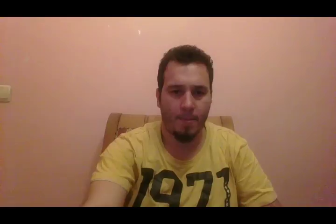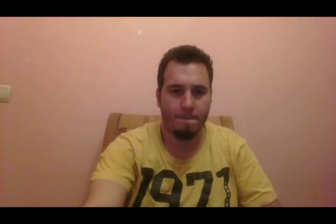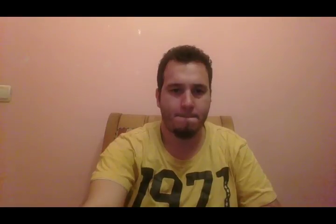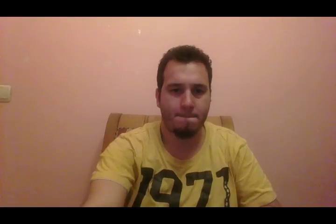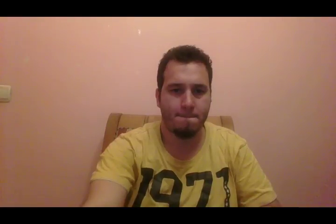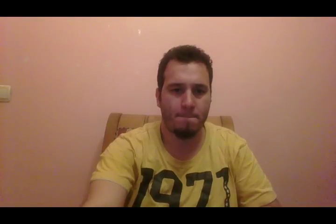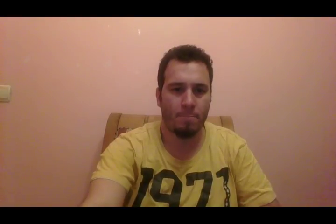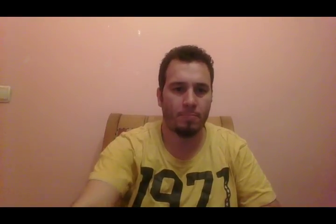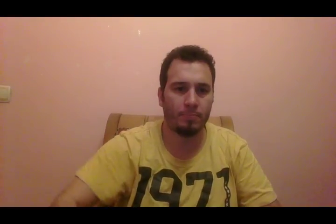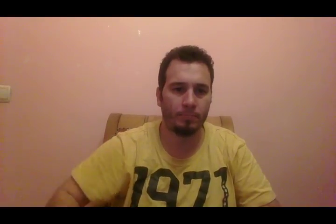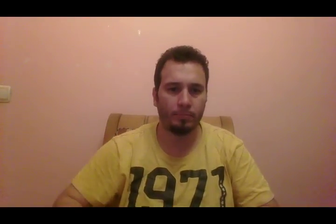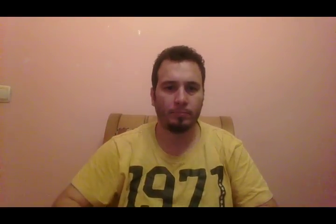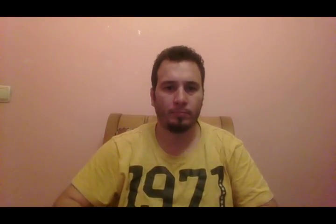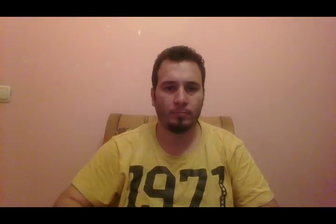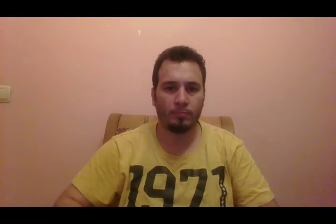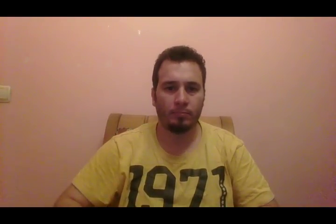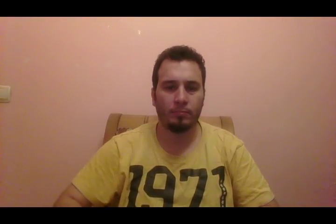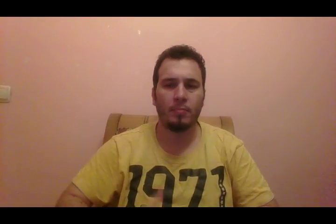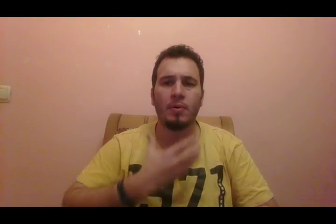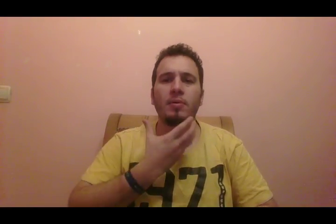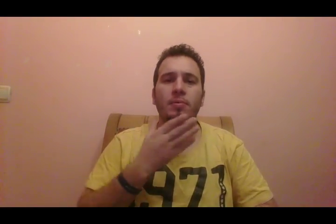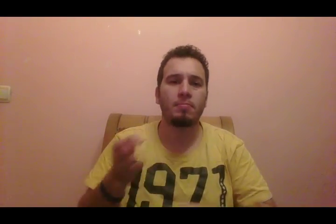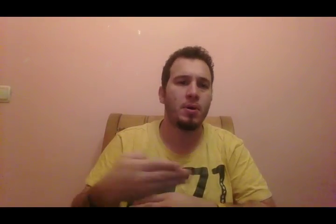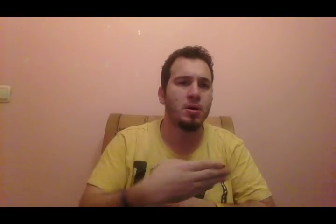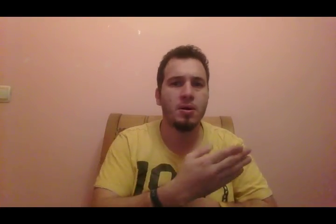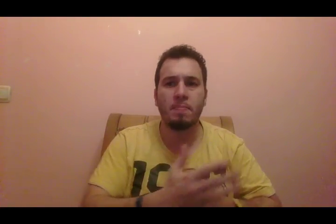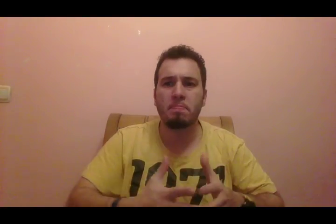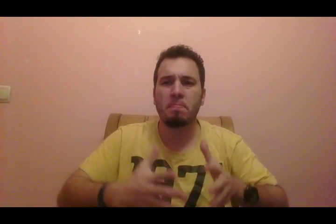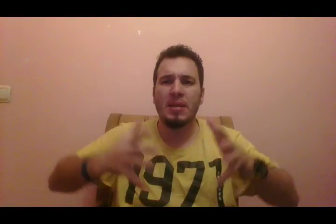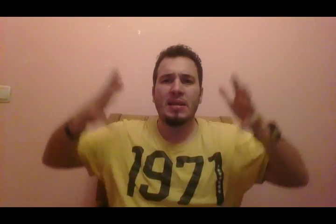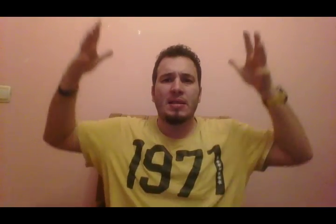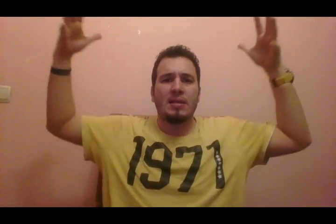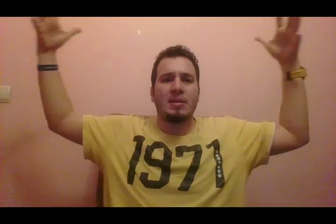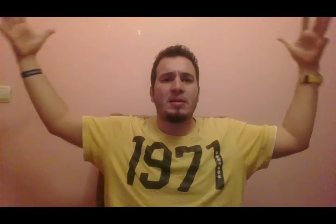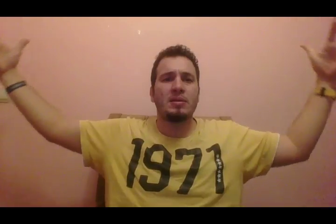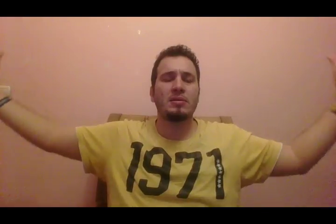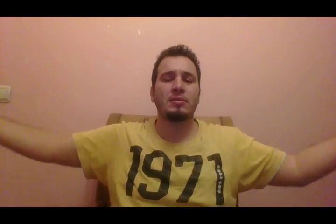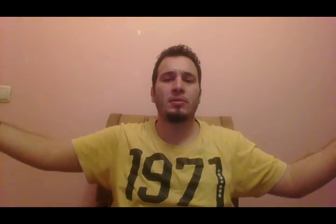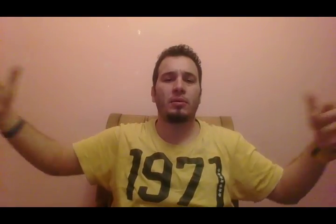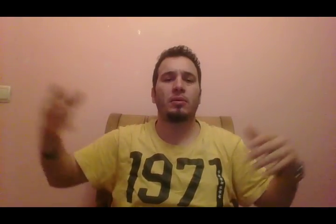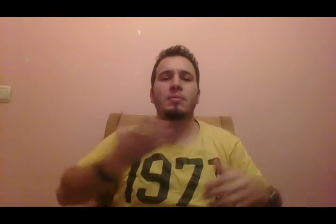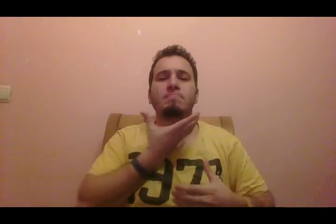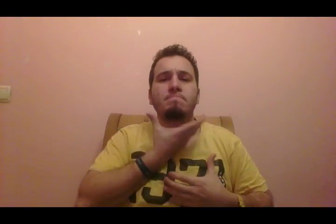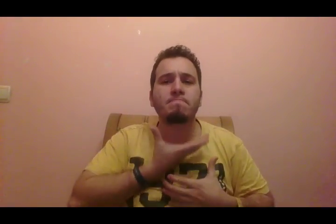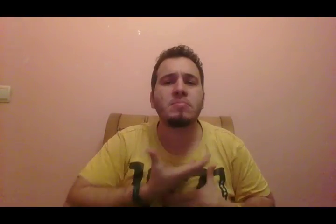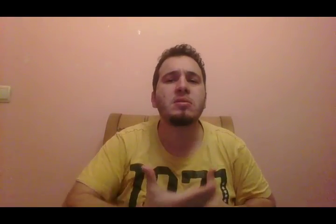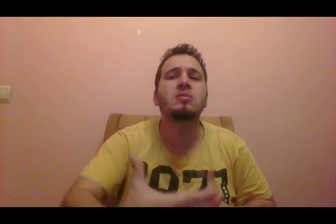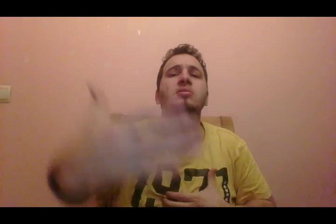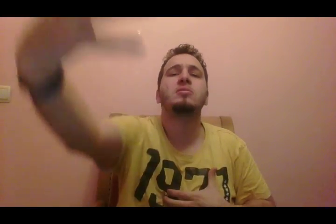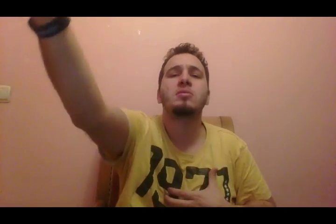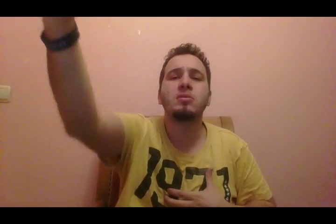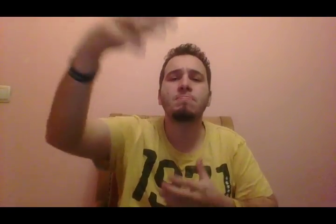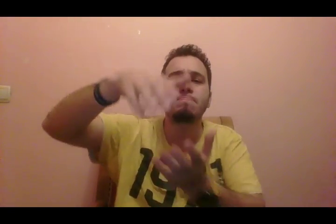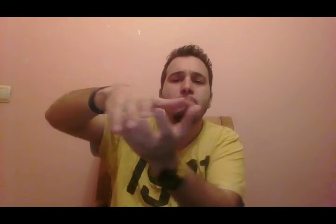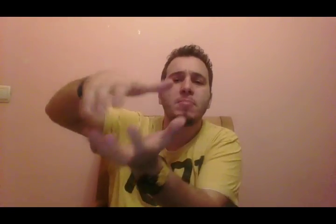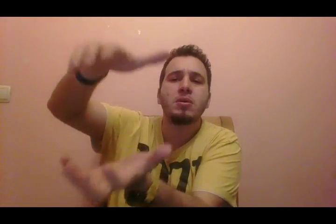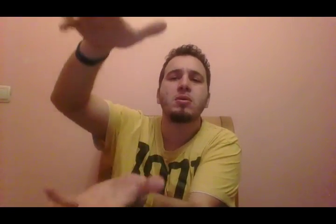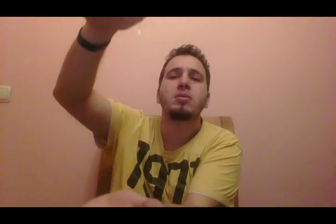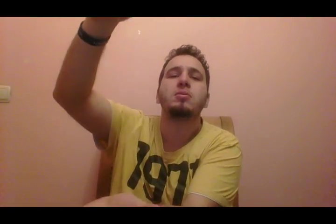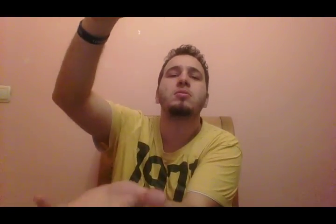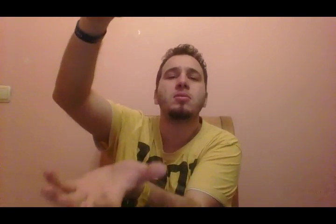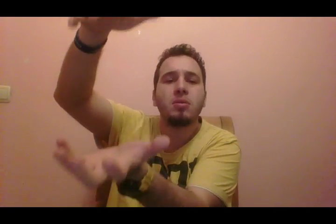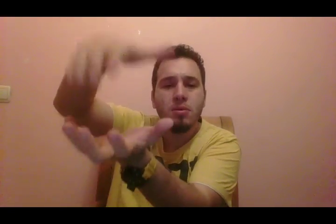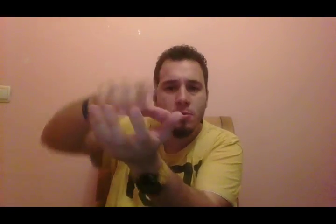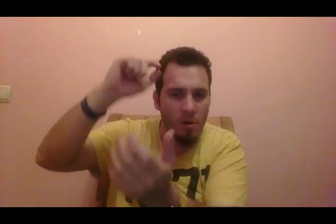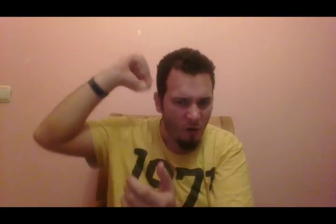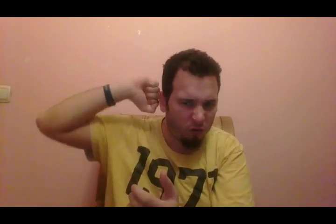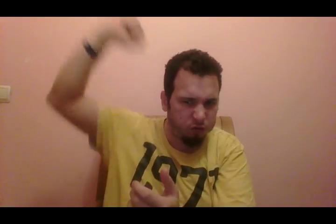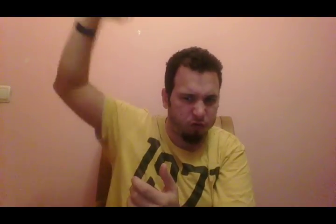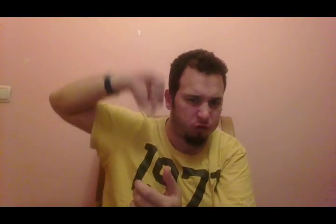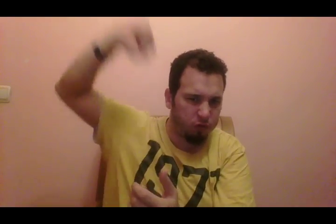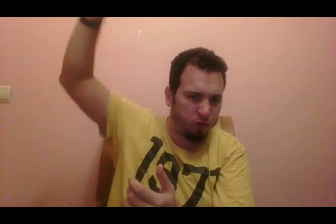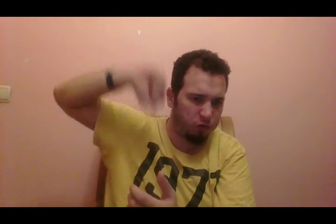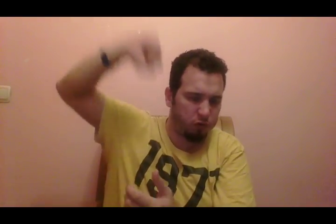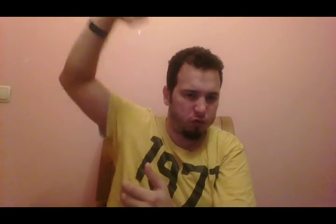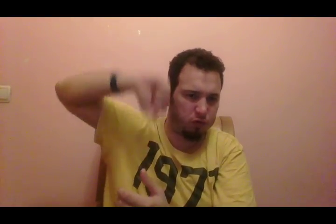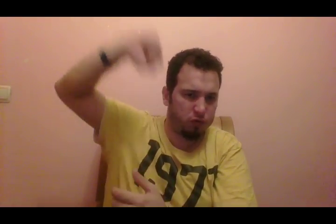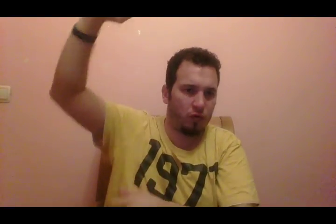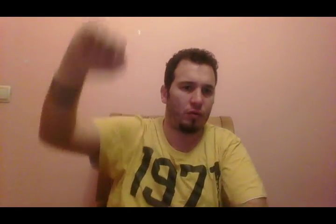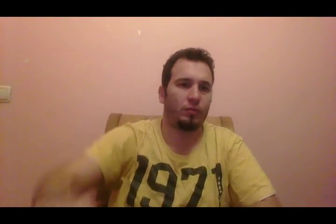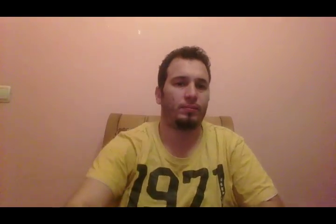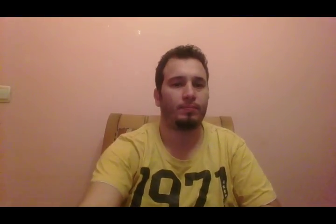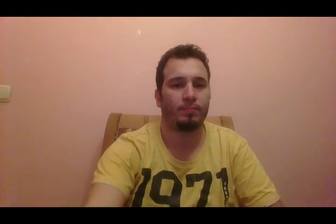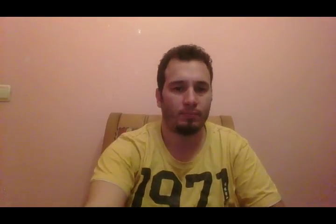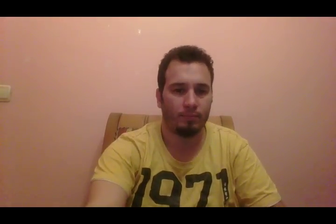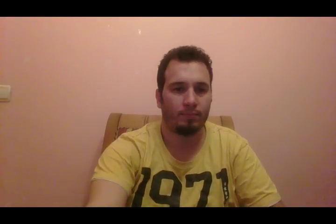whale